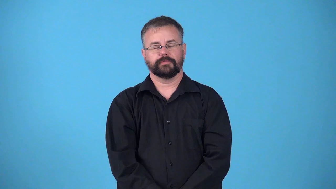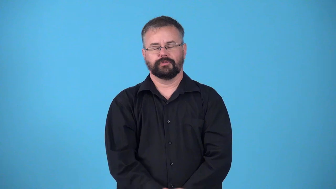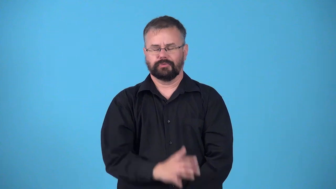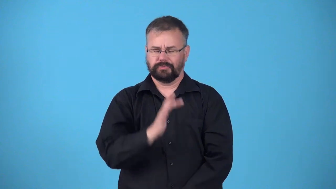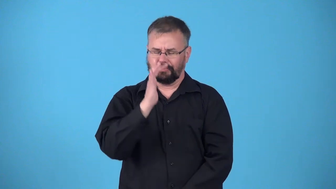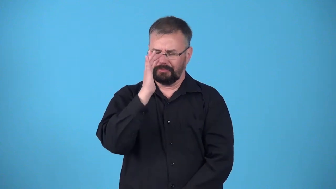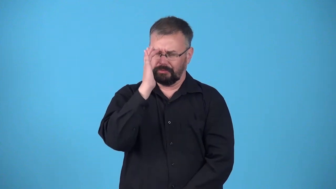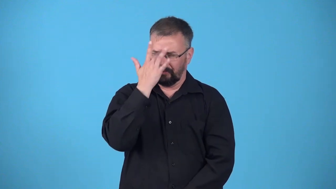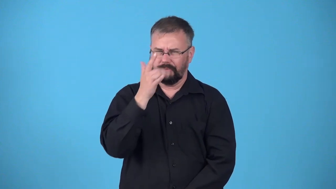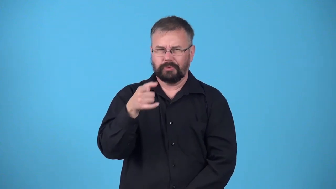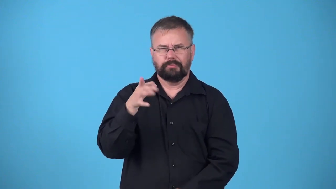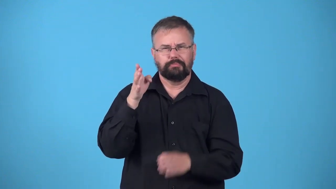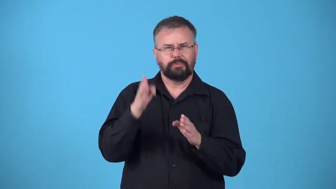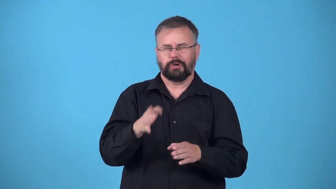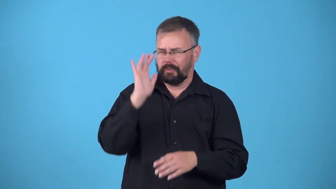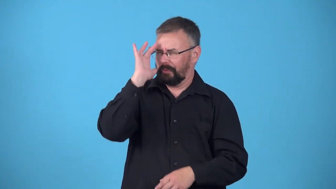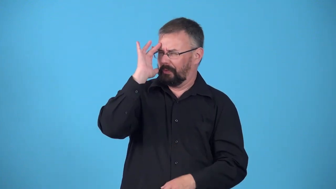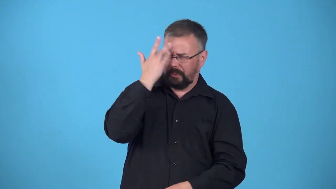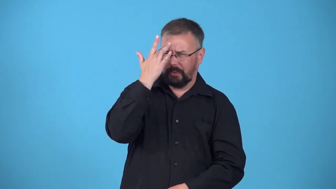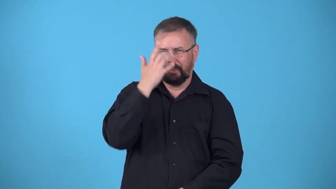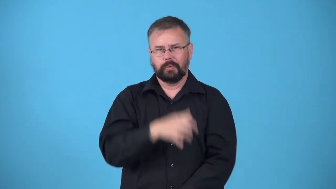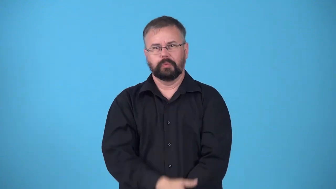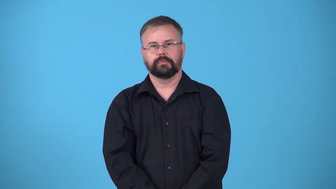drive a person crazy,drive a person up the wall